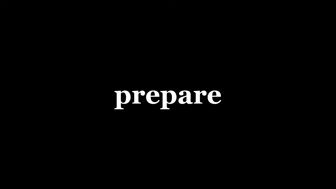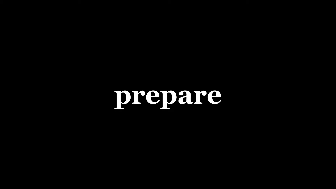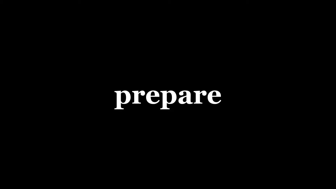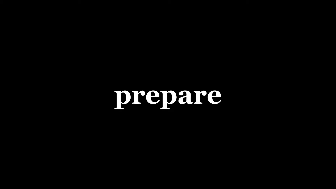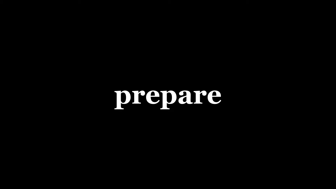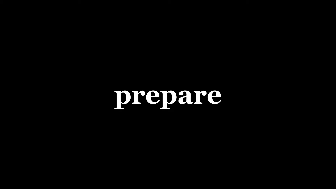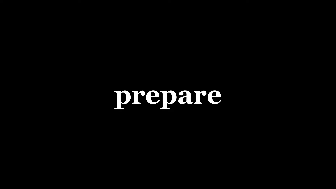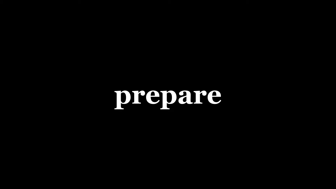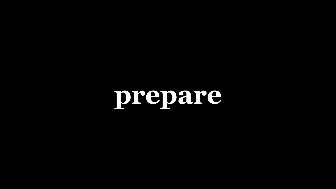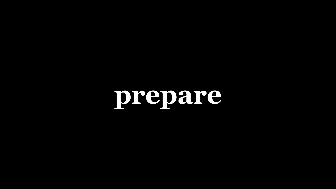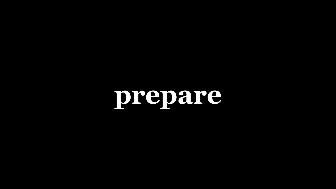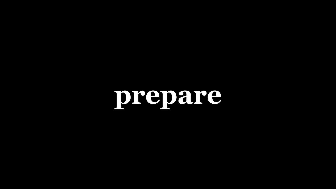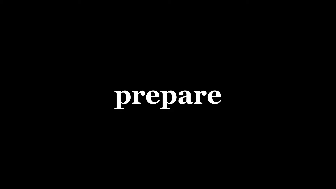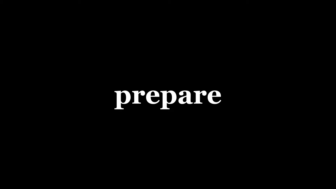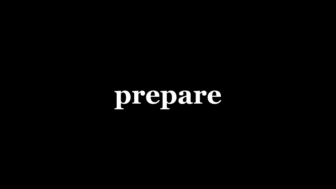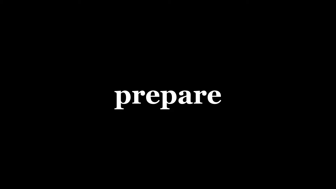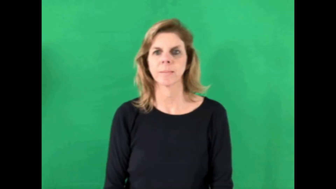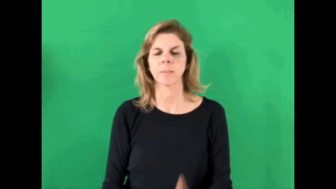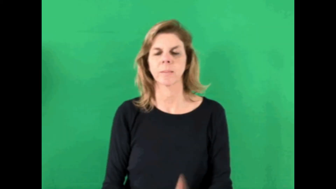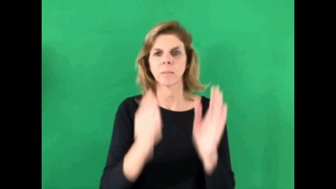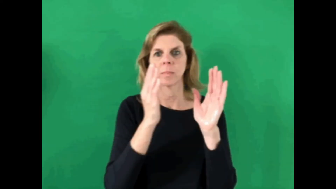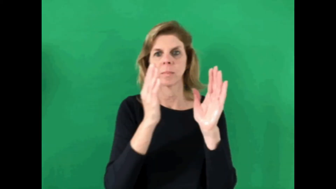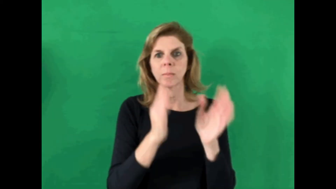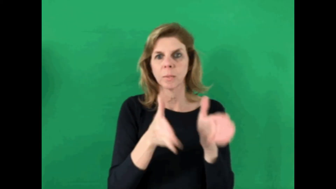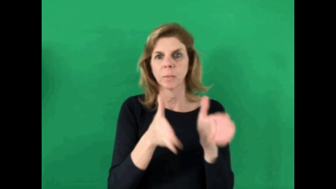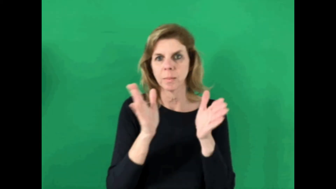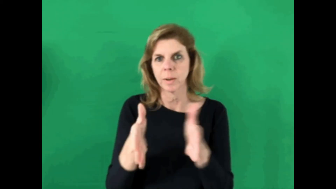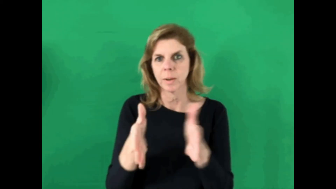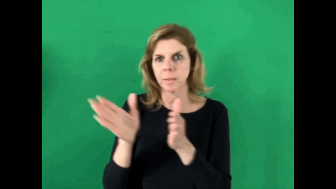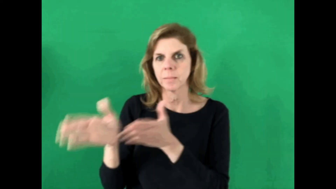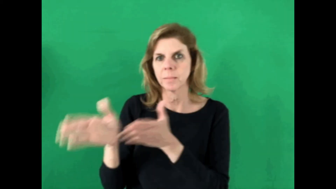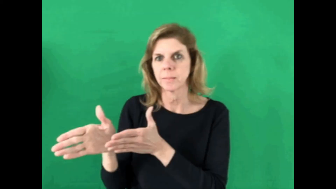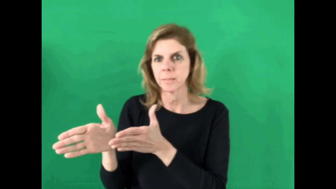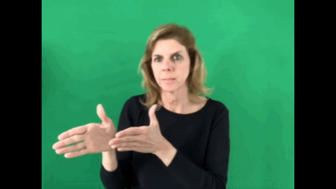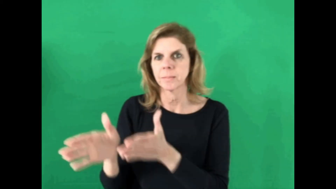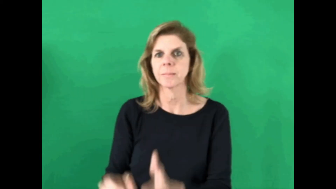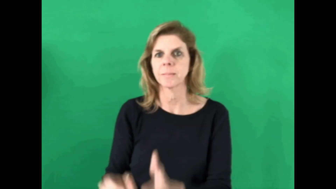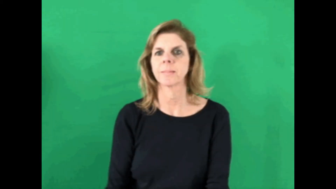Prepare